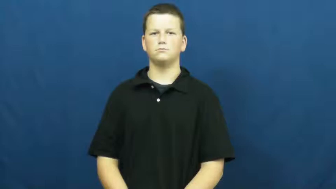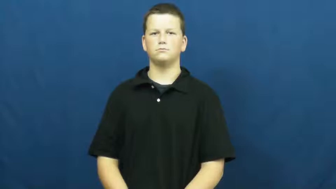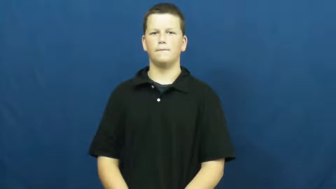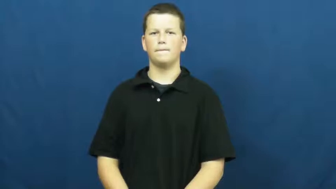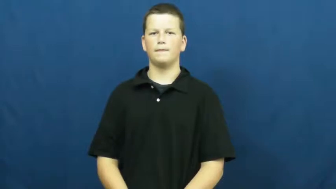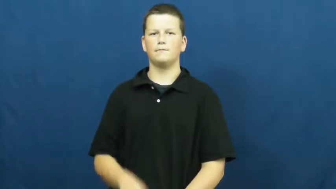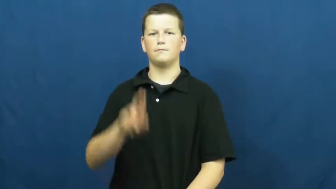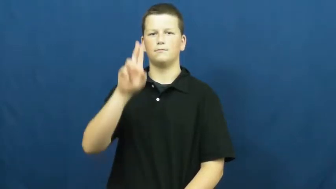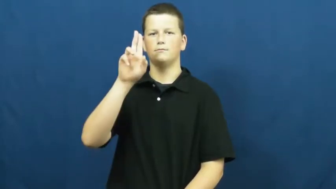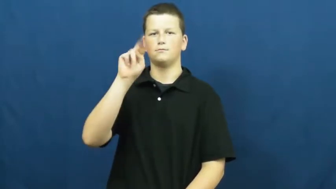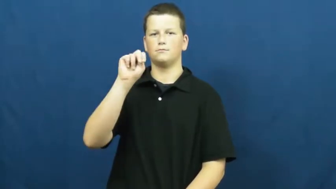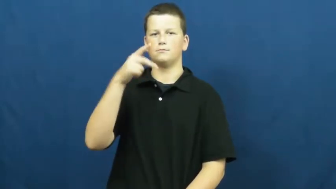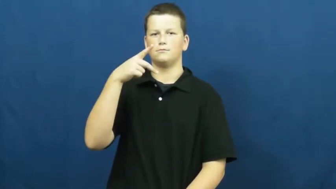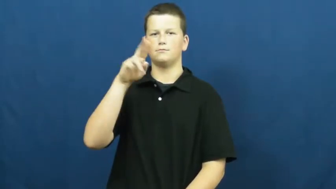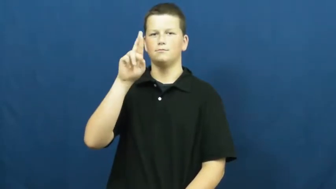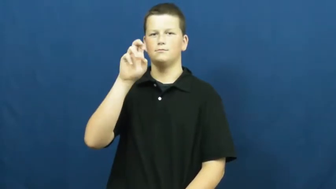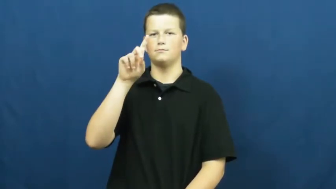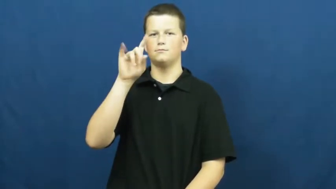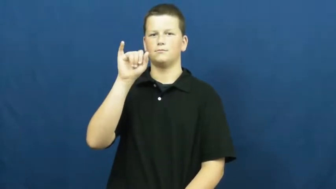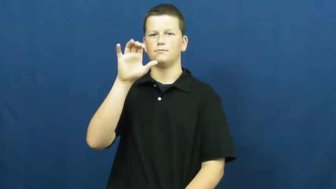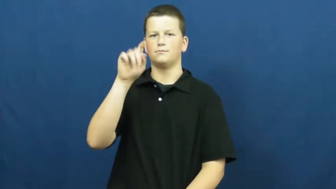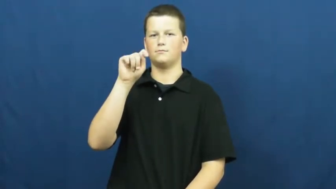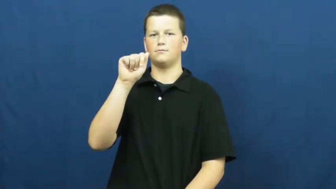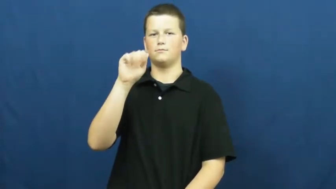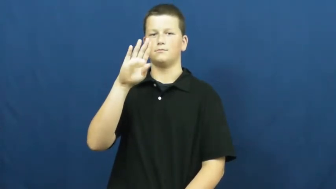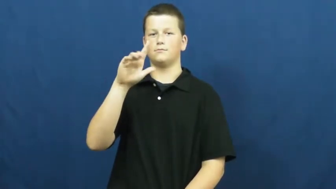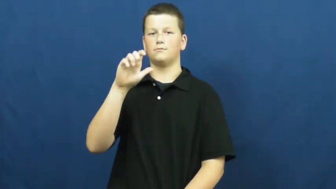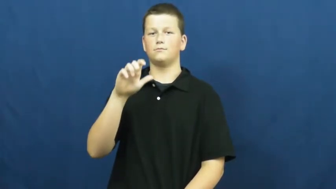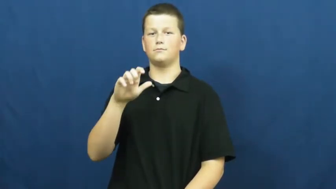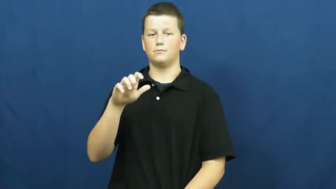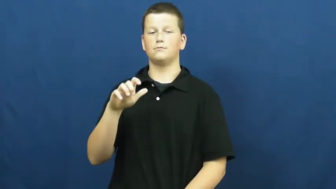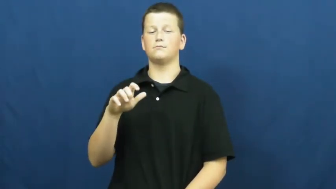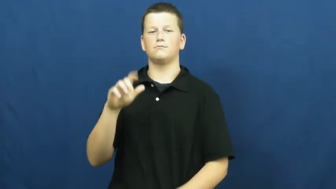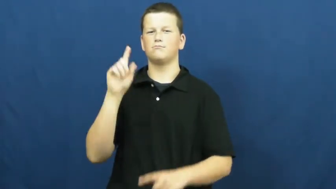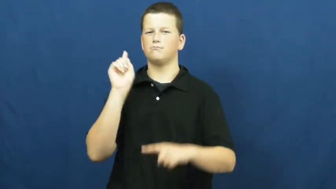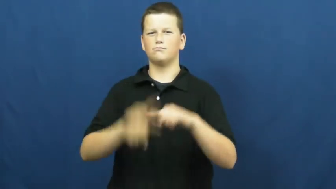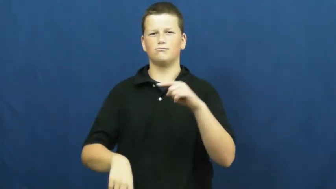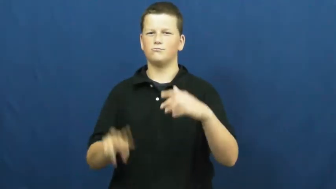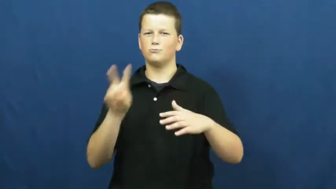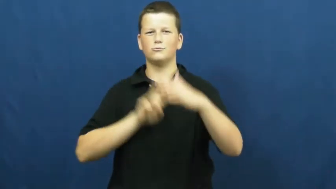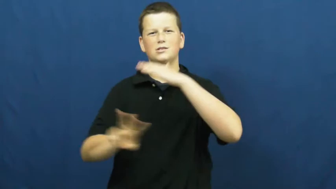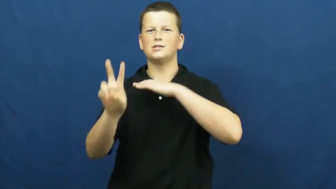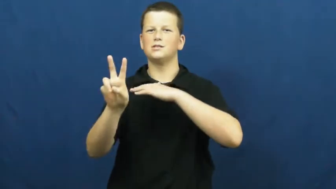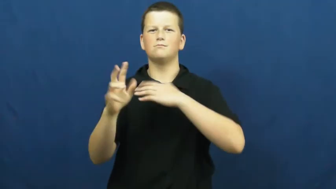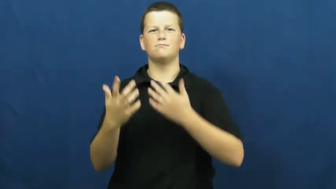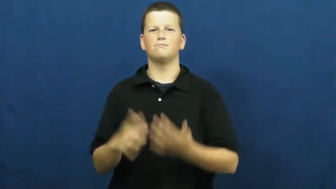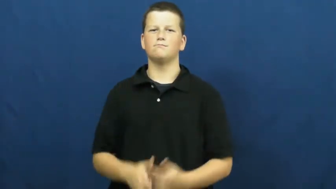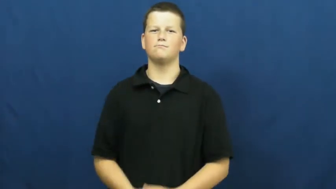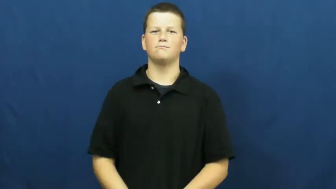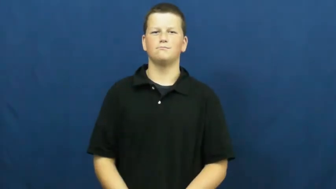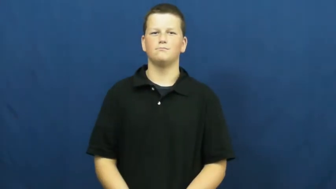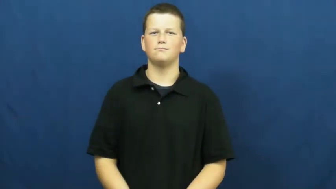unpredictable